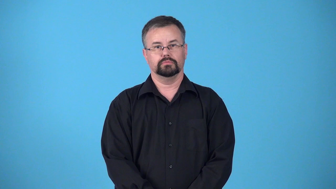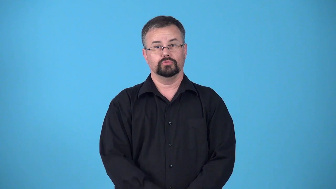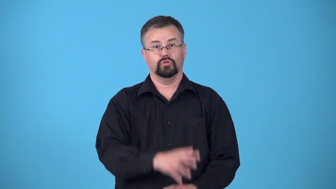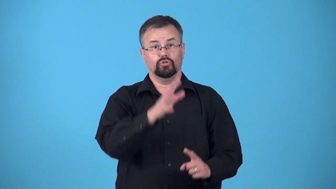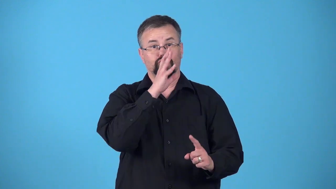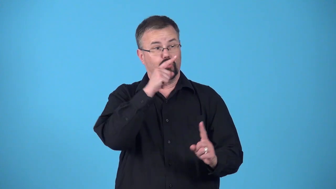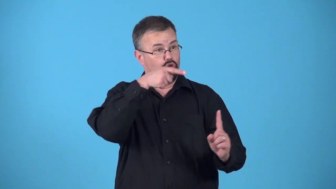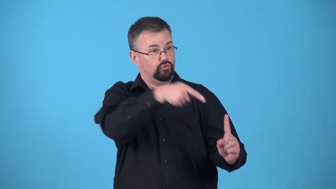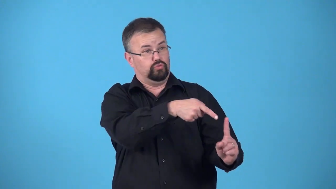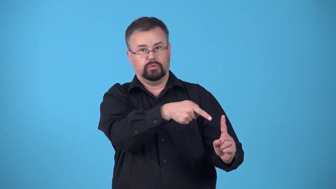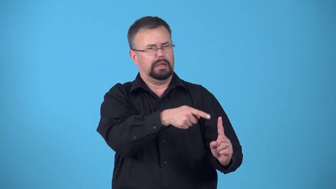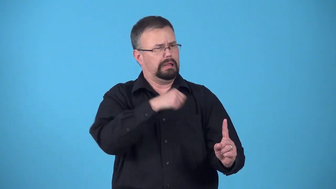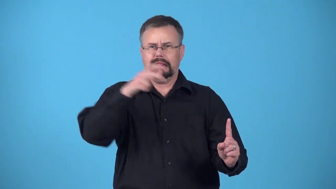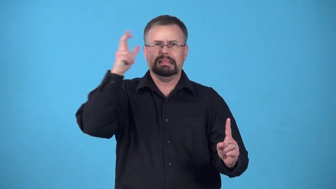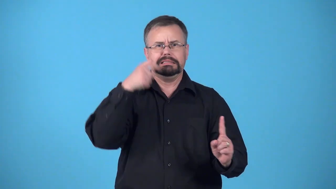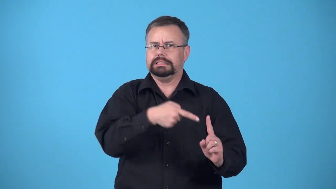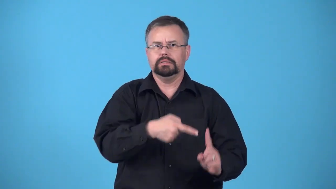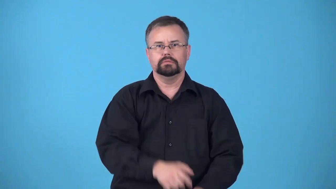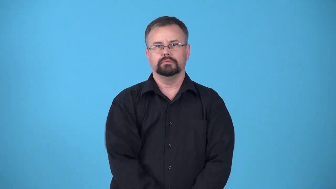talking to a brick wall